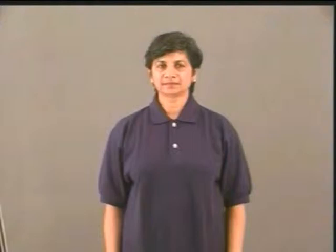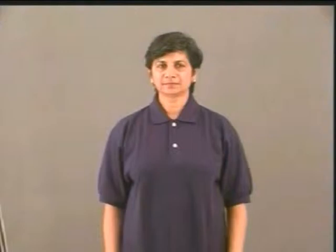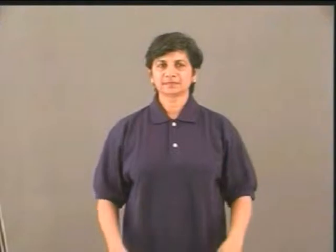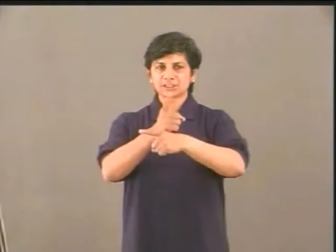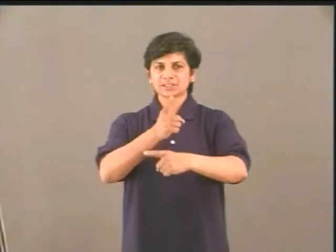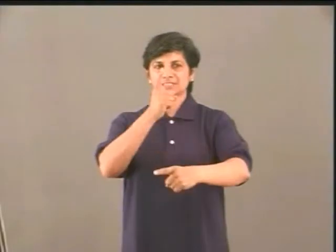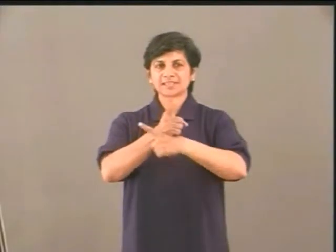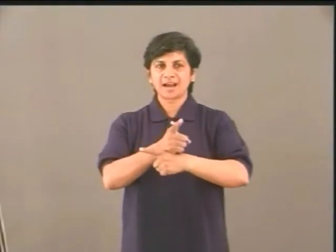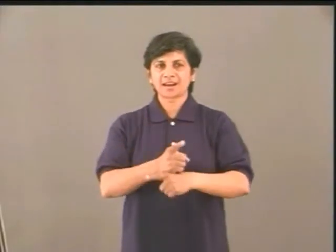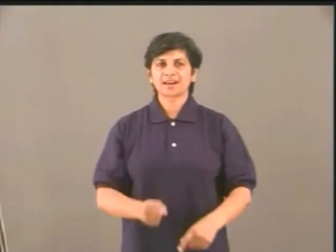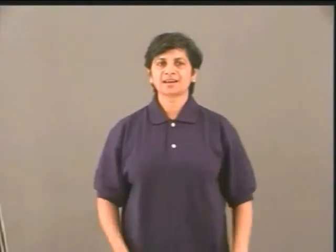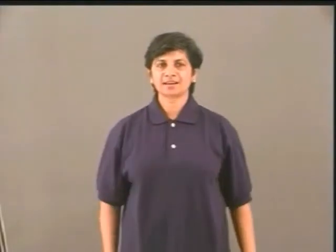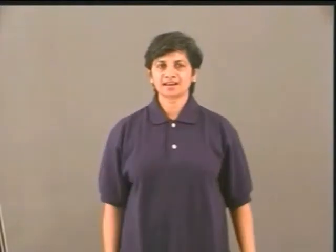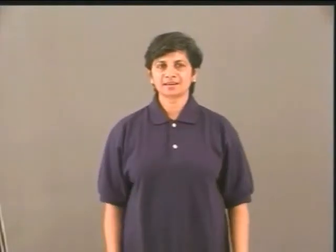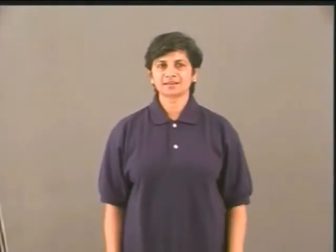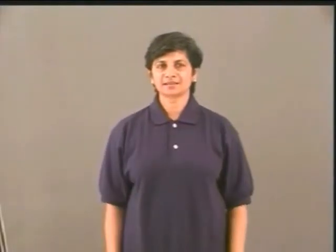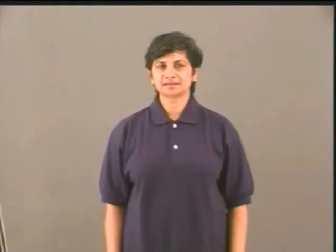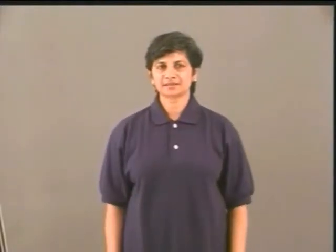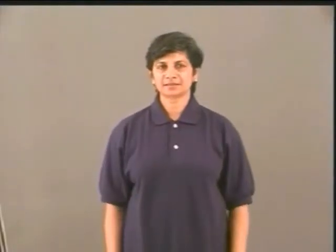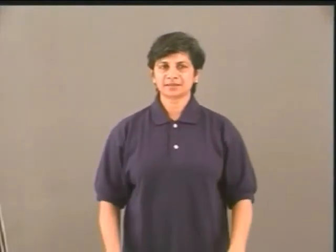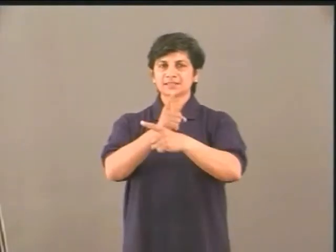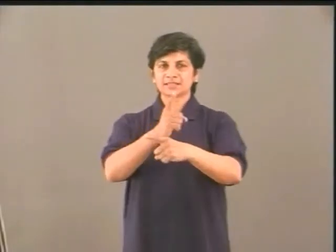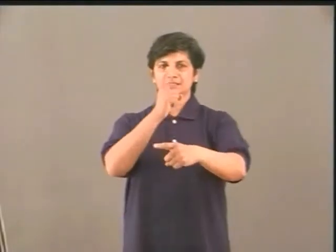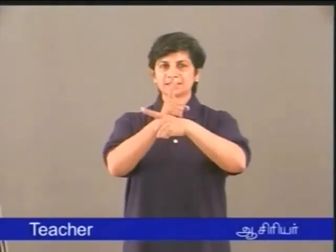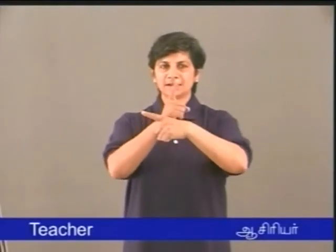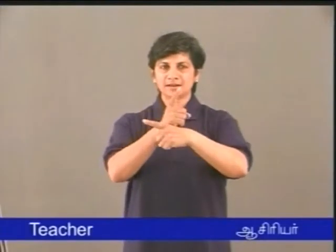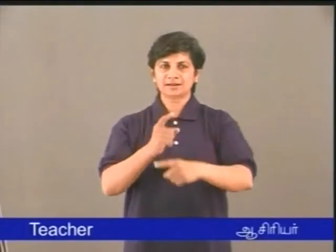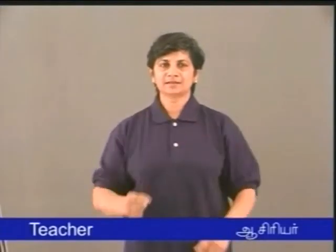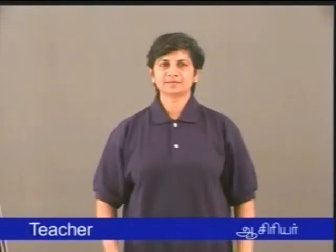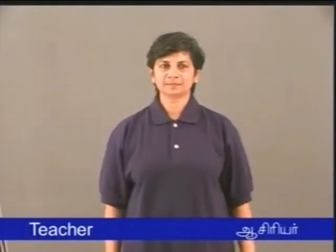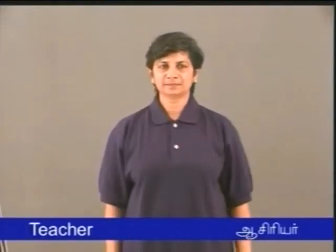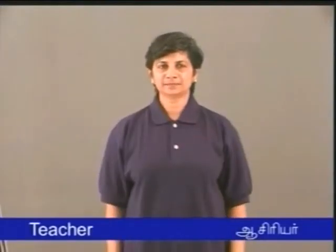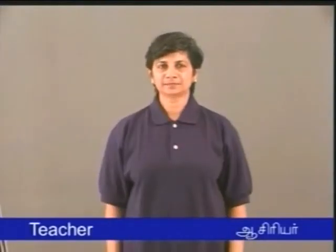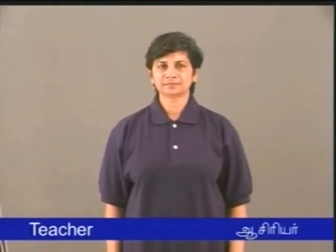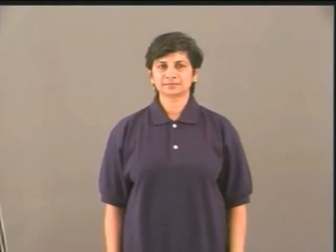teacher